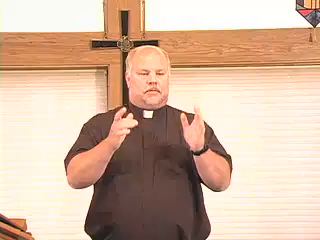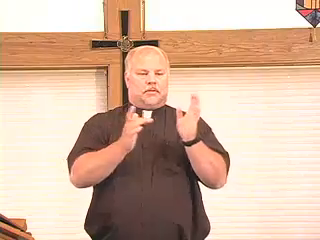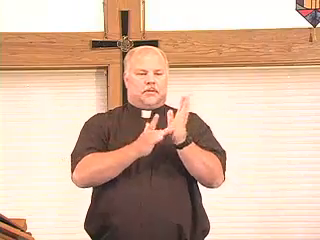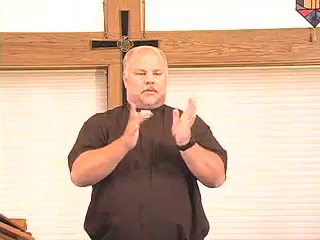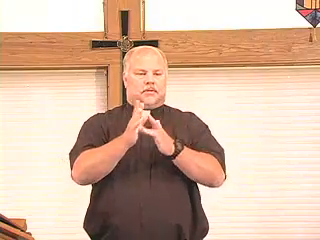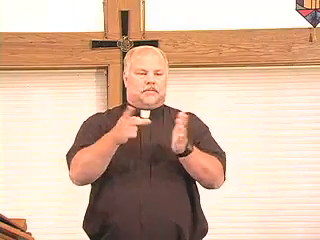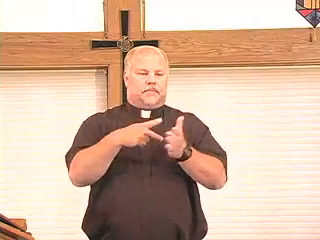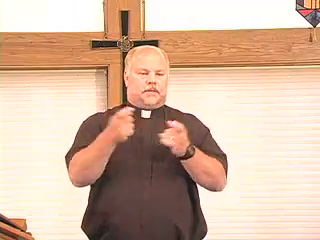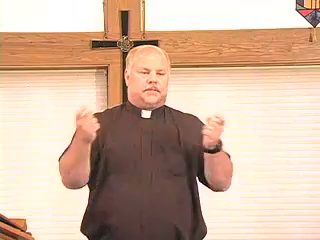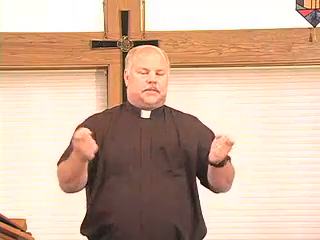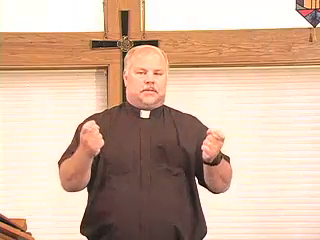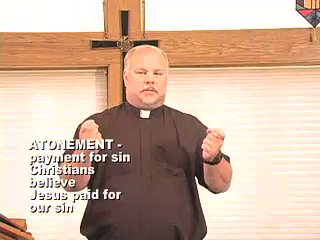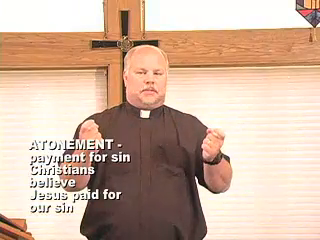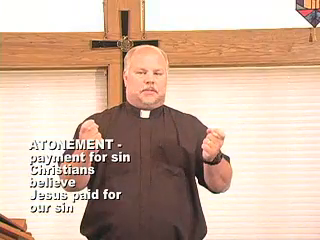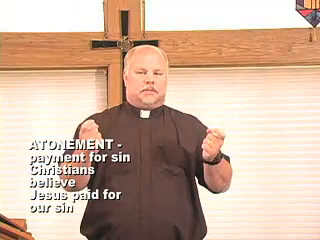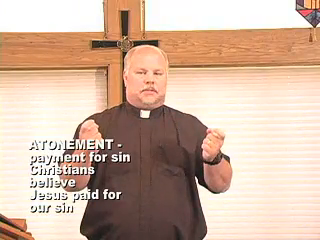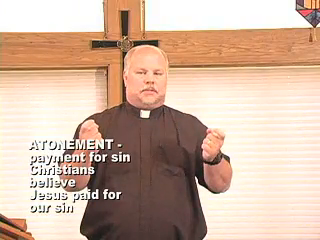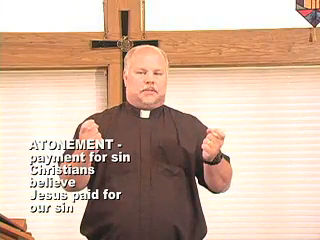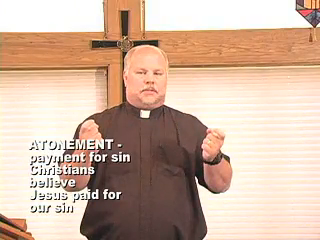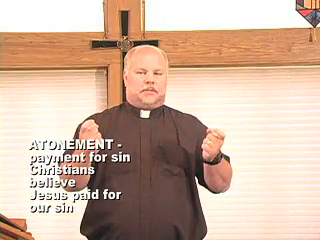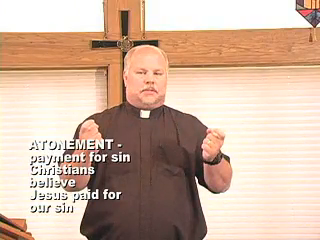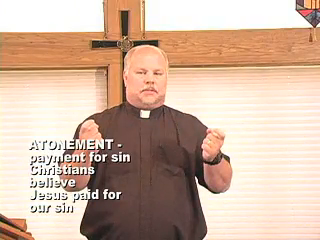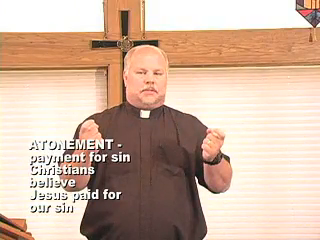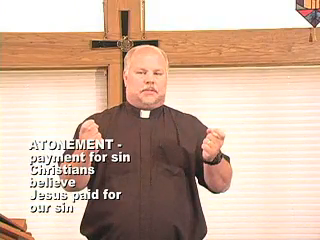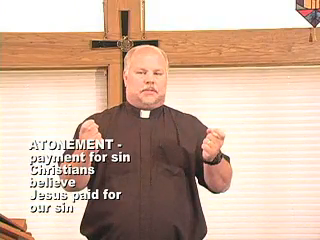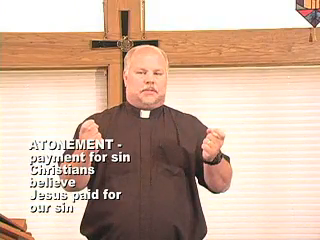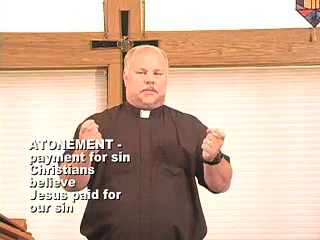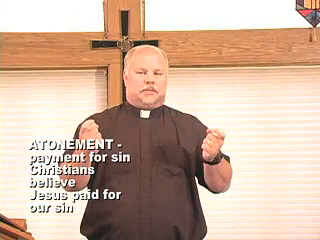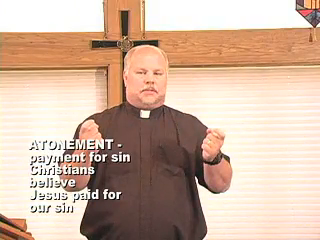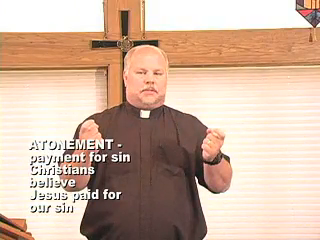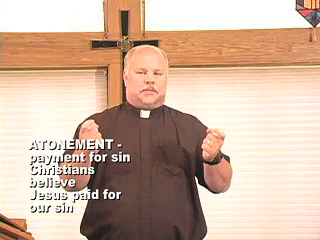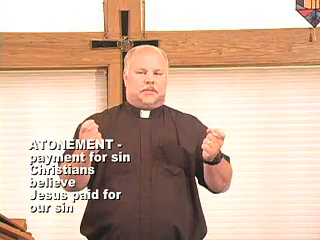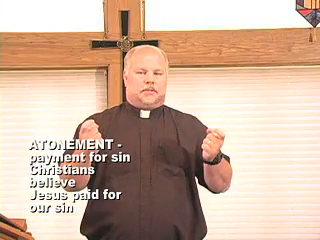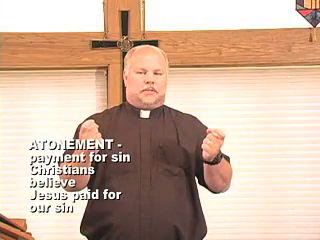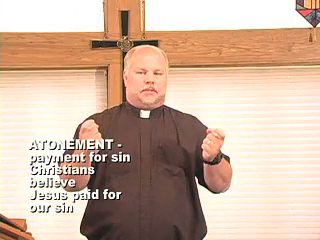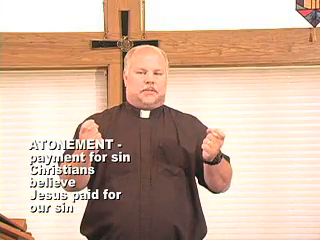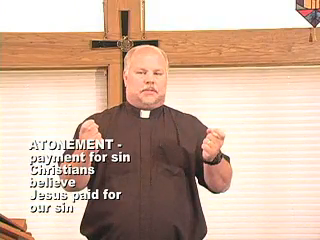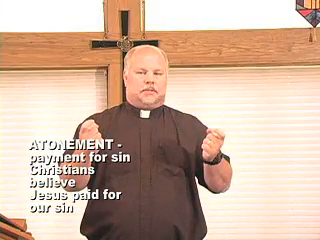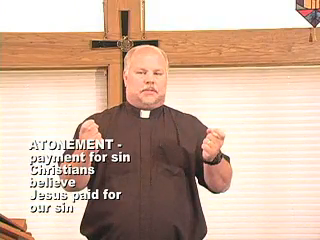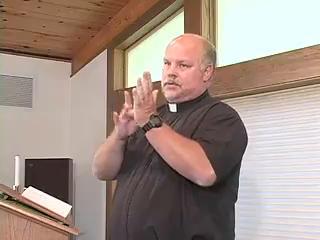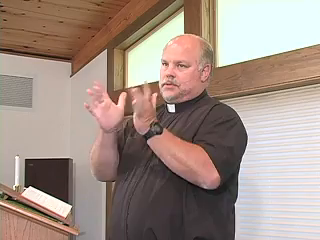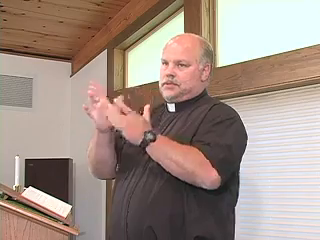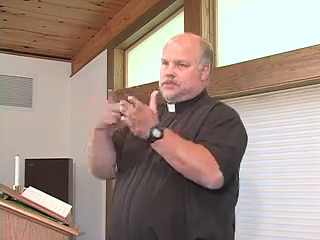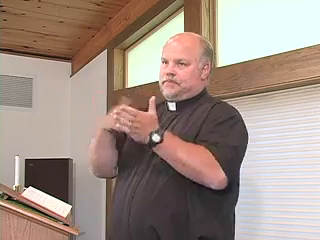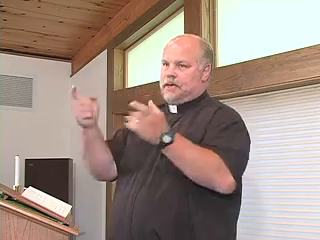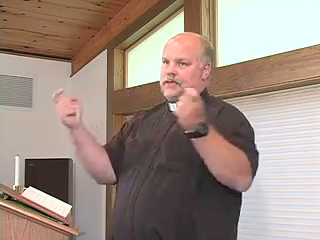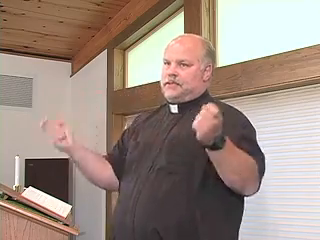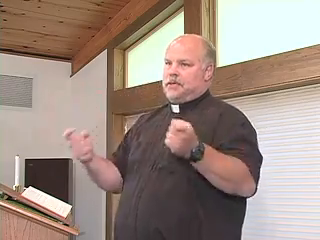ATONEMENT